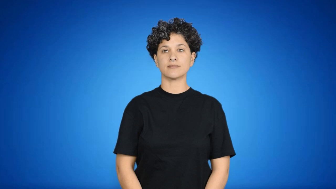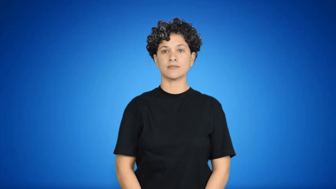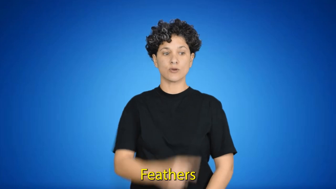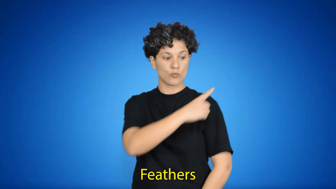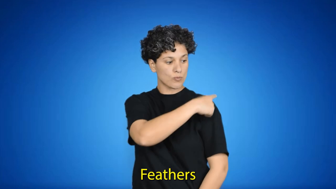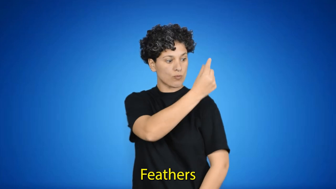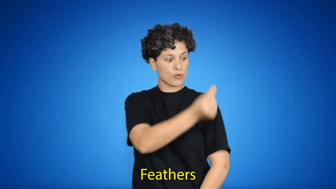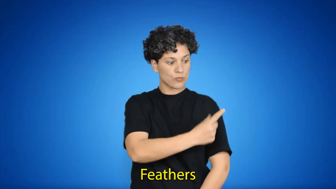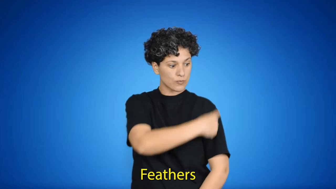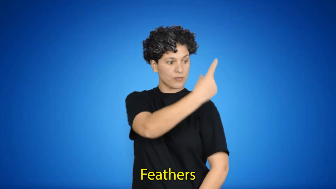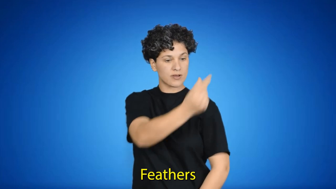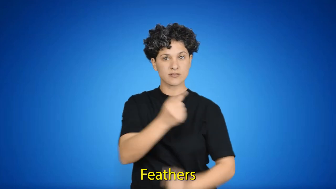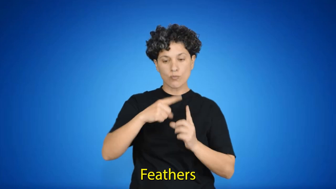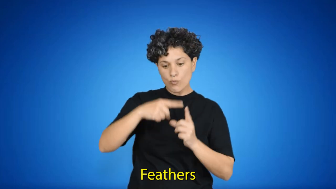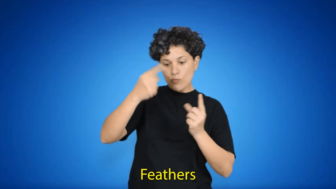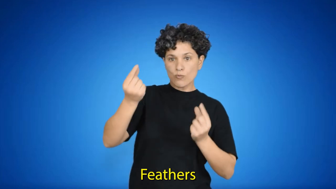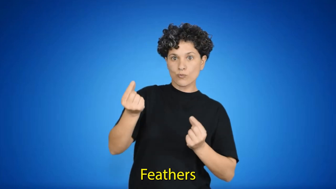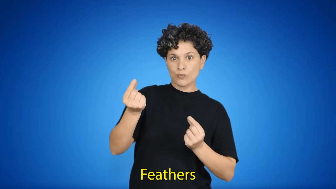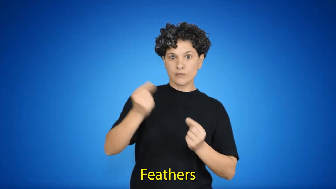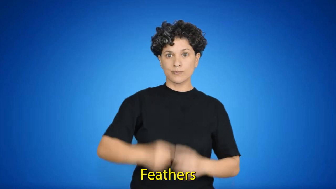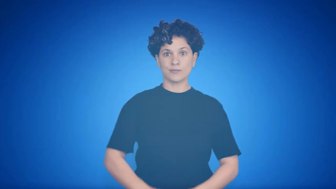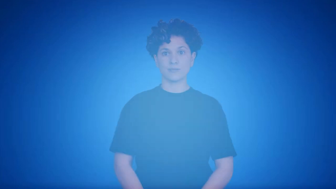Feathers